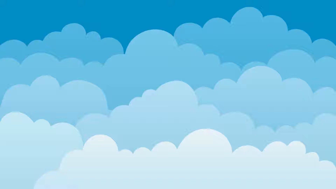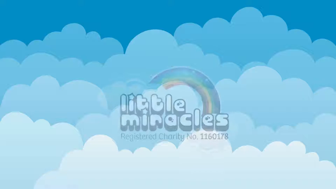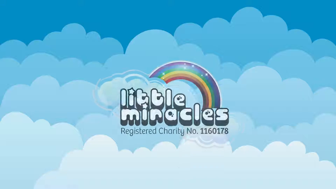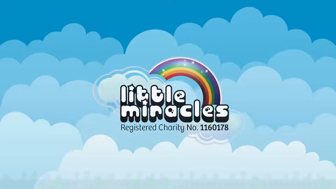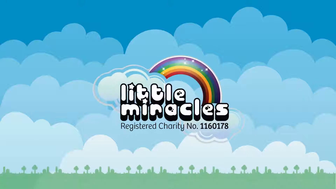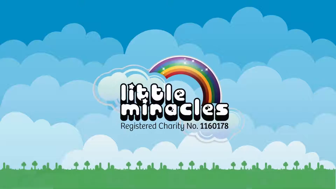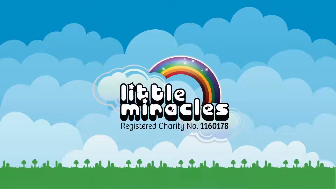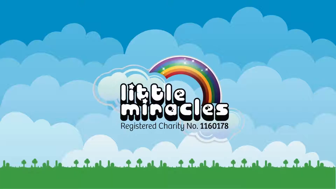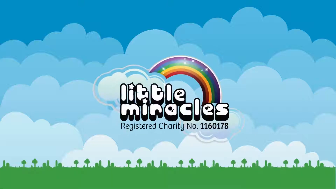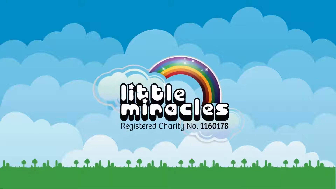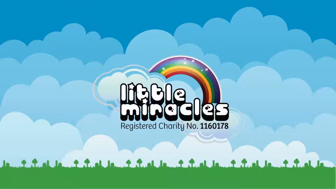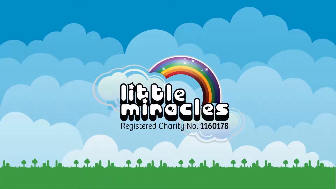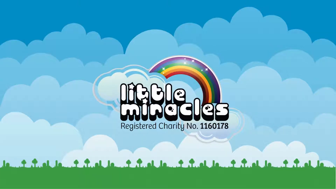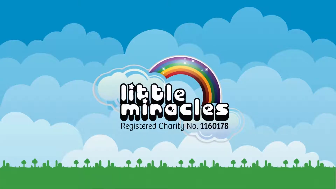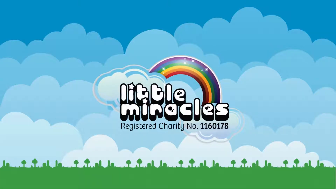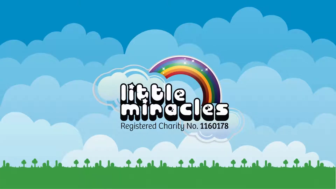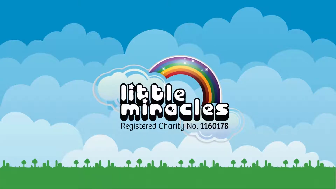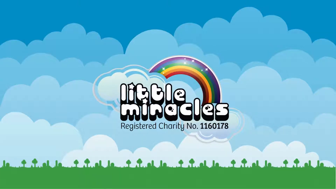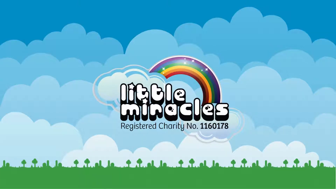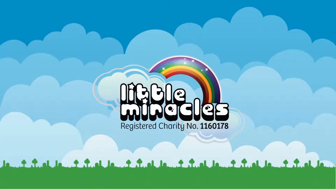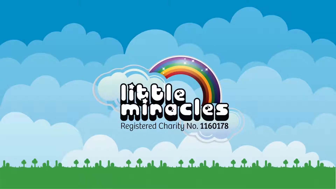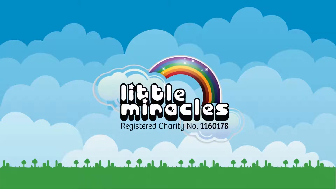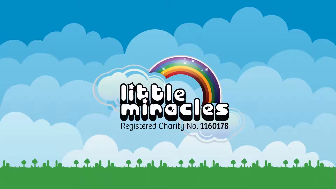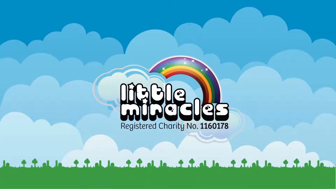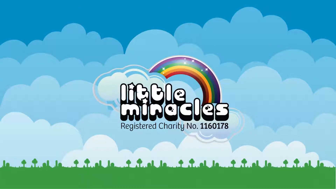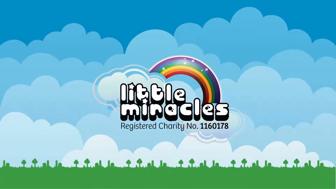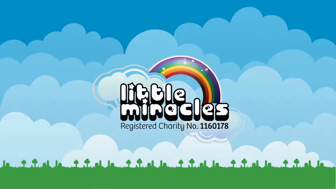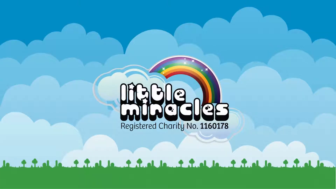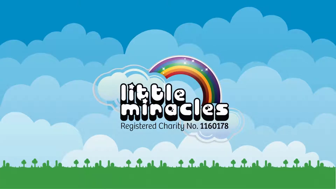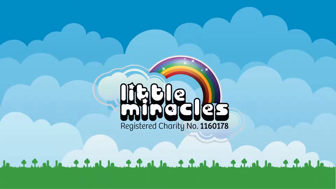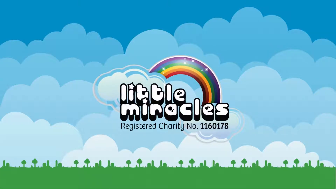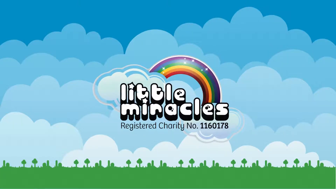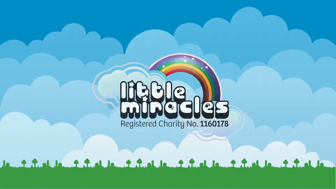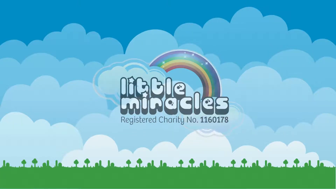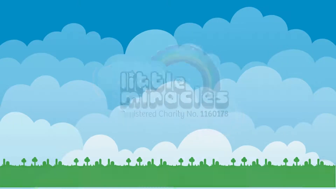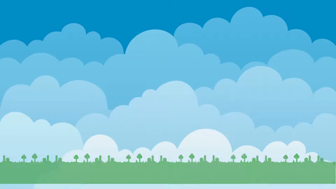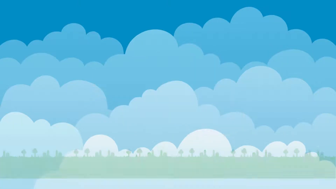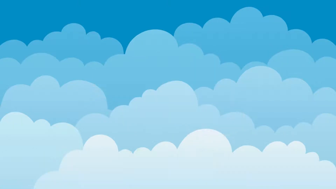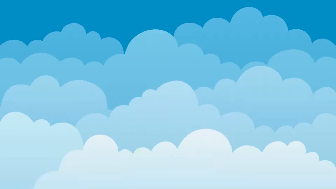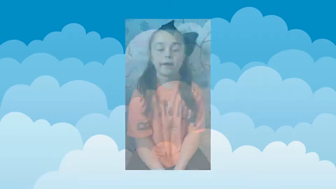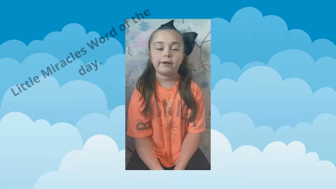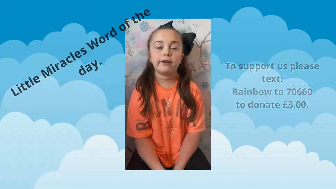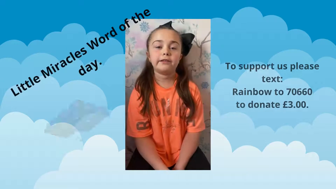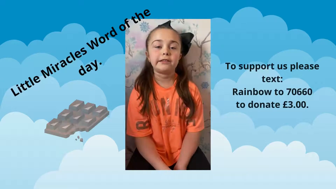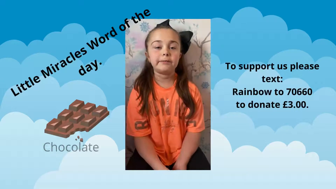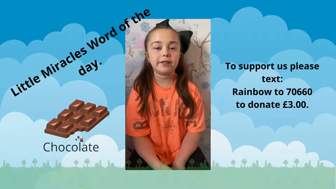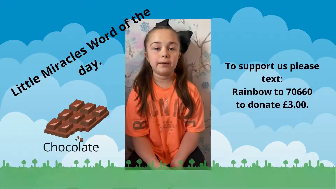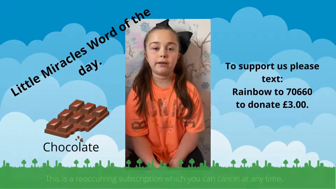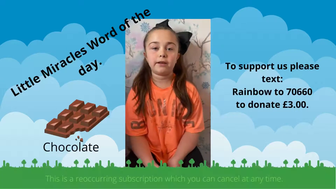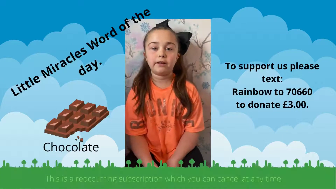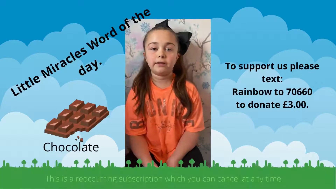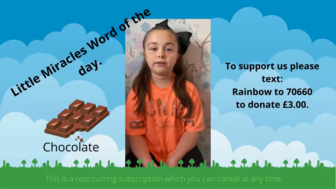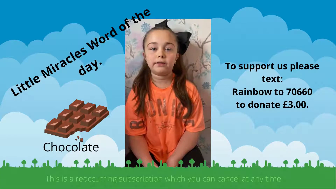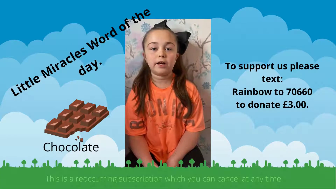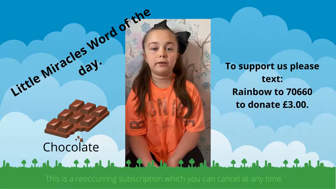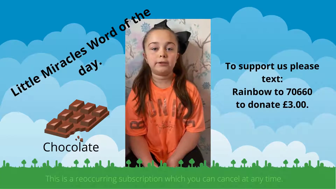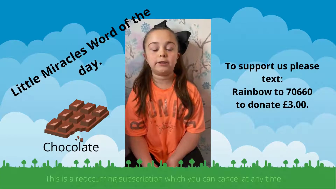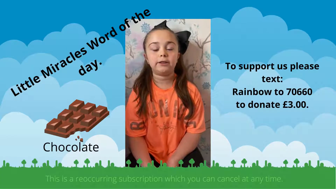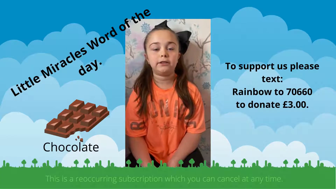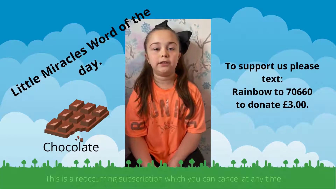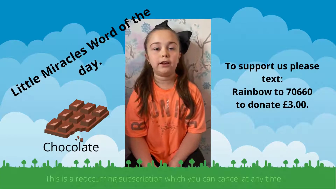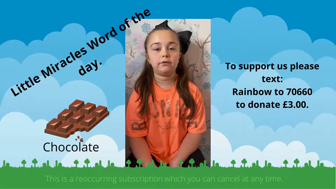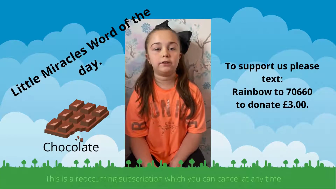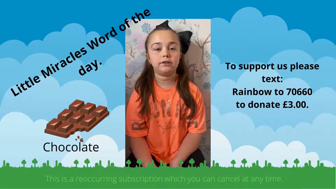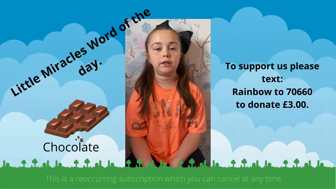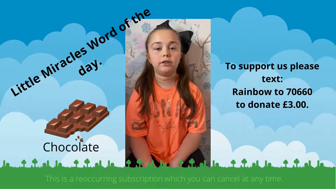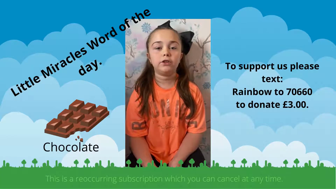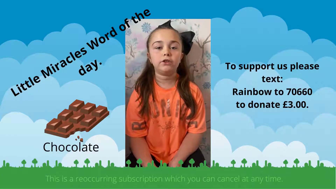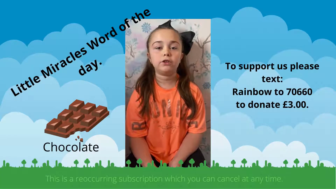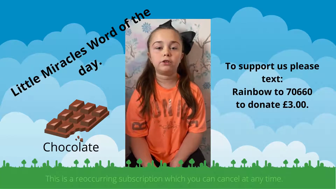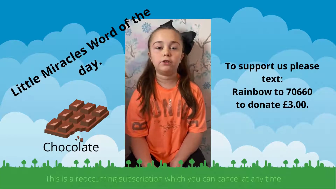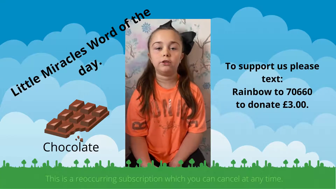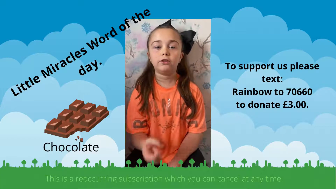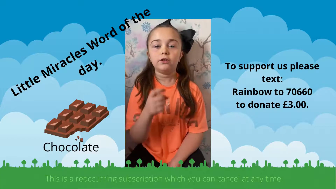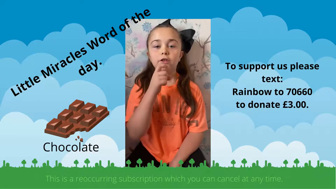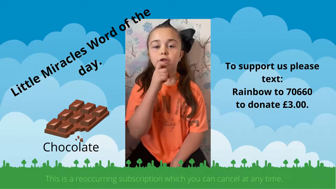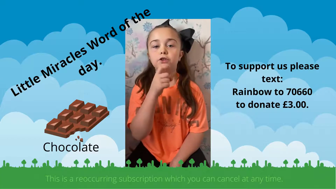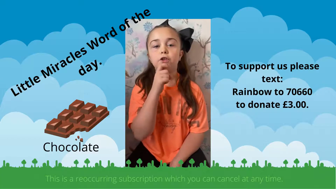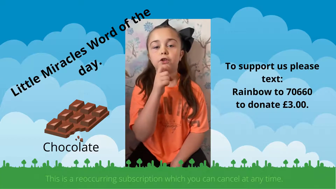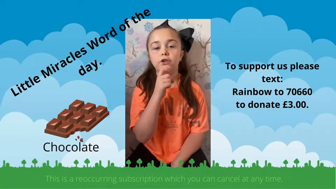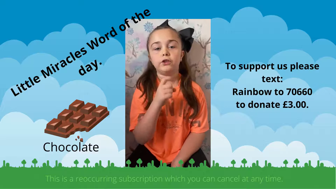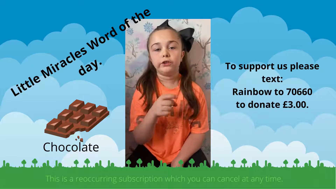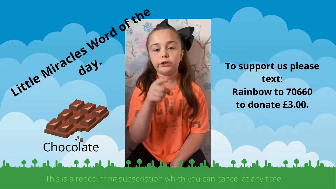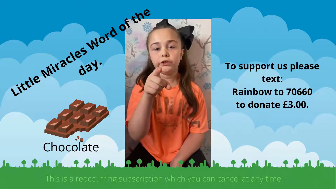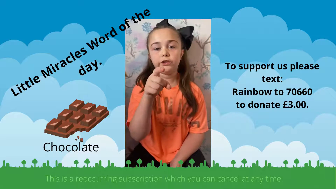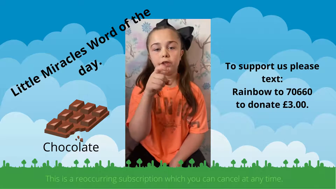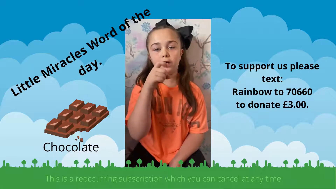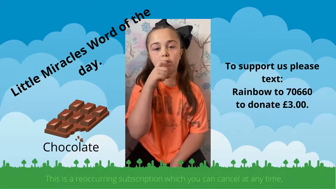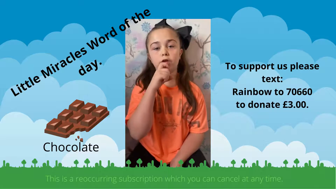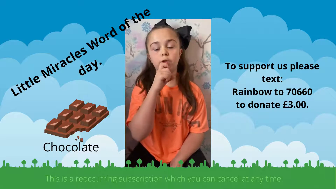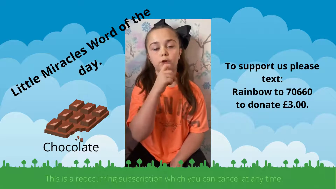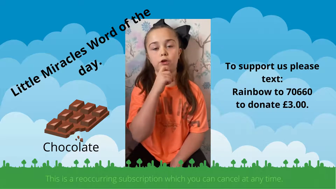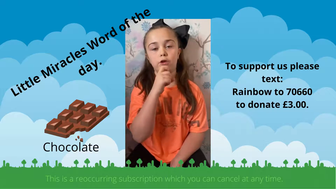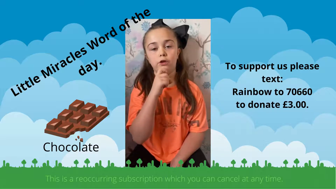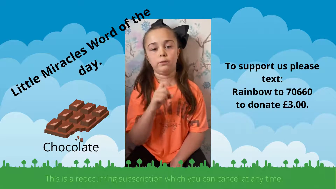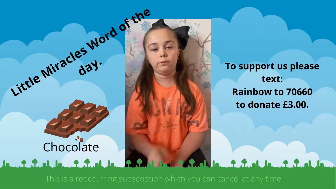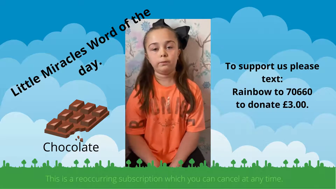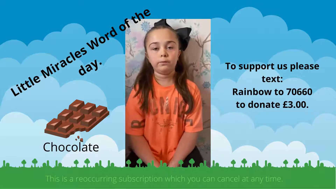Chocolate